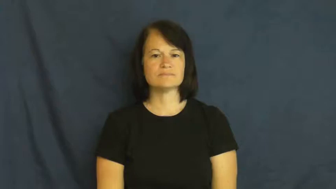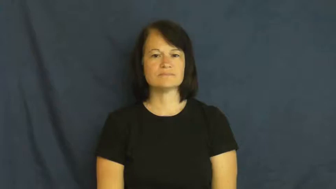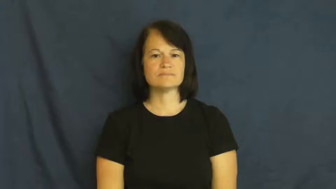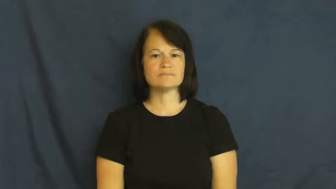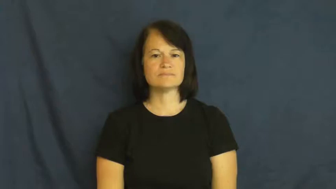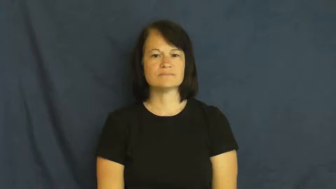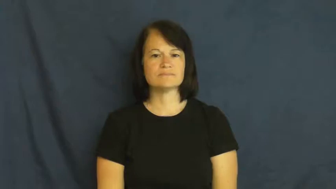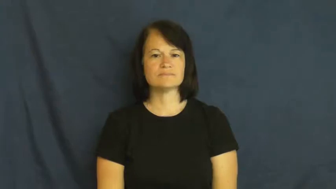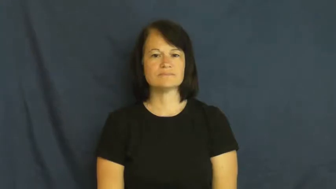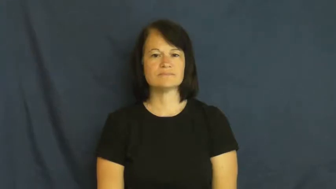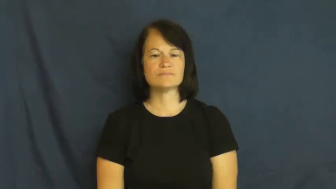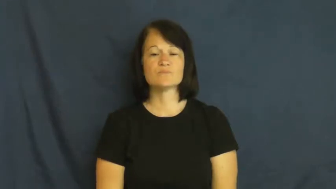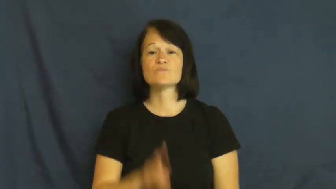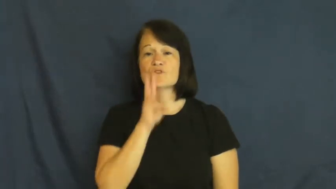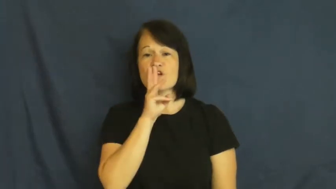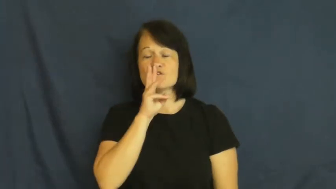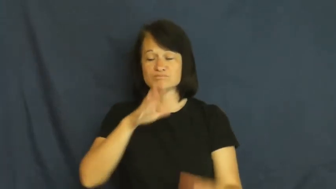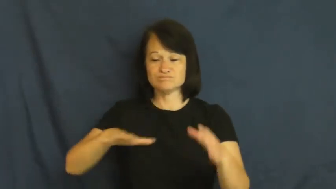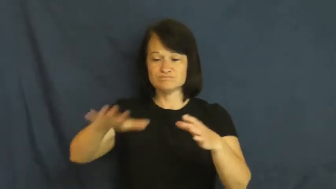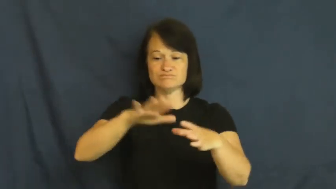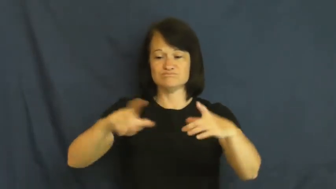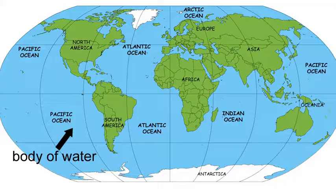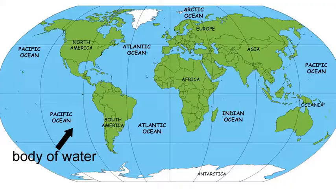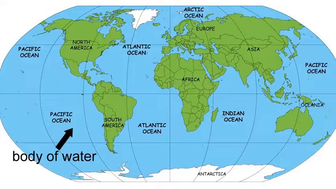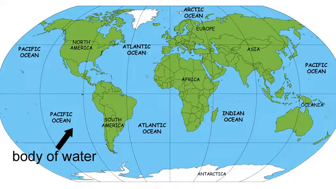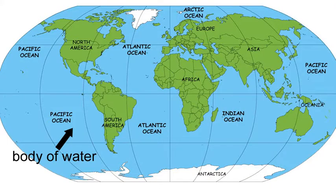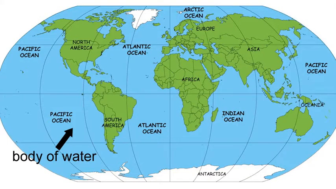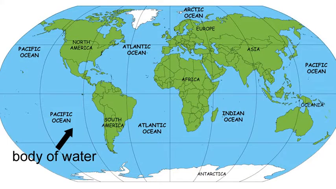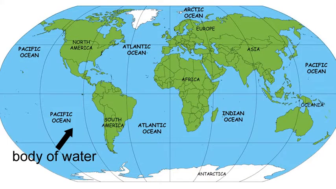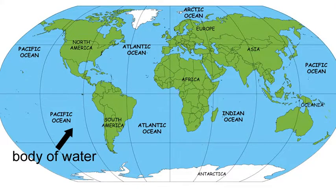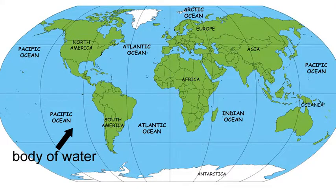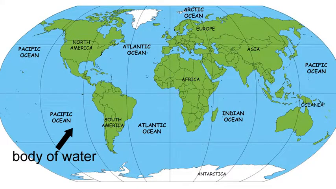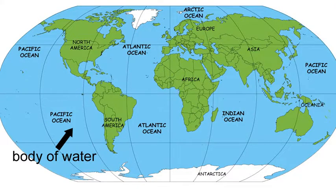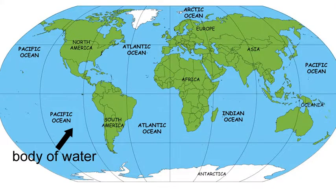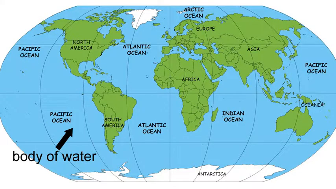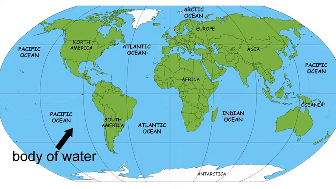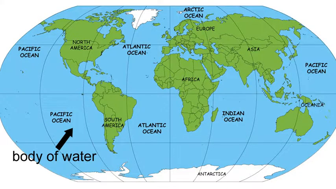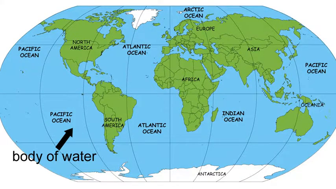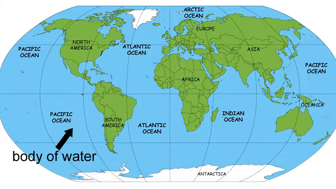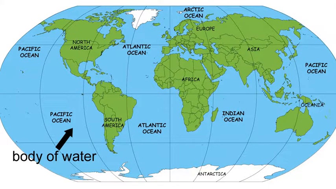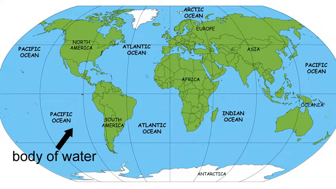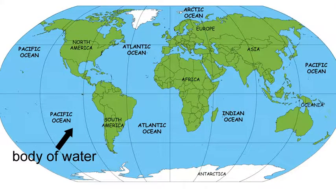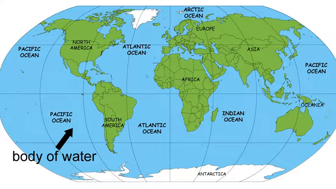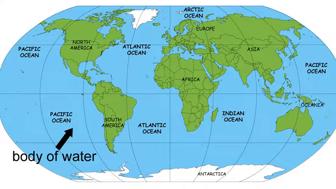body-water